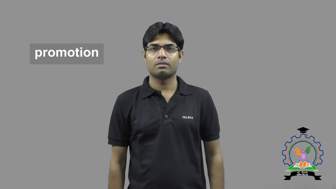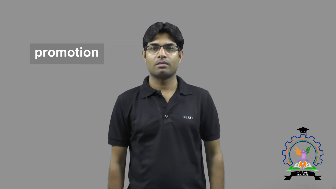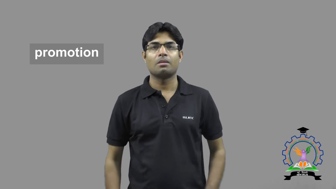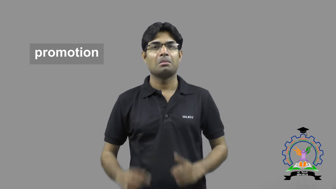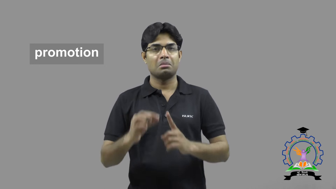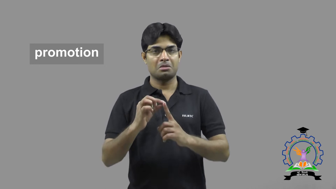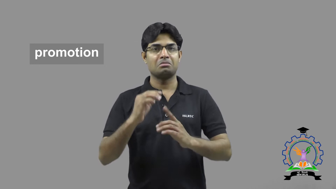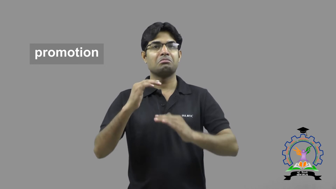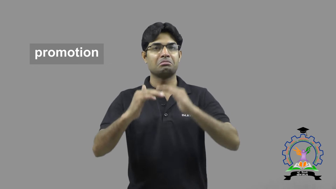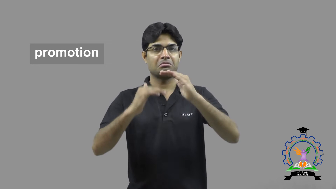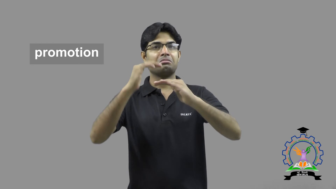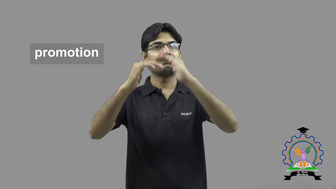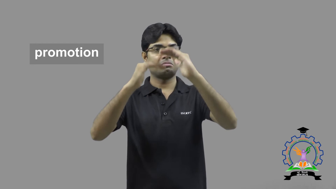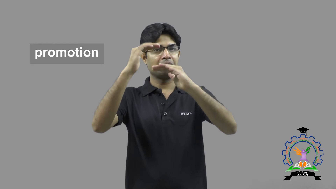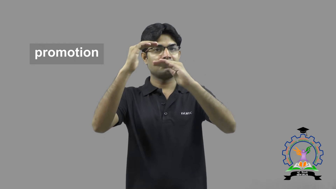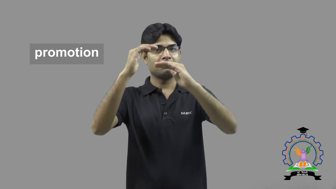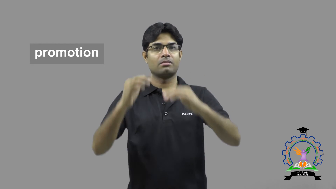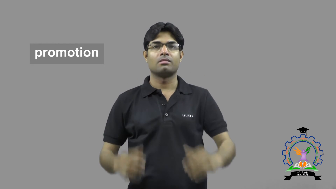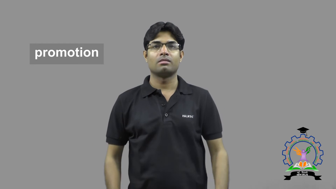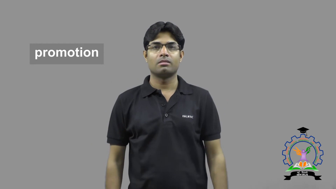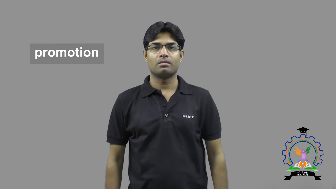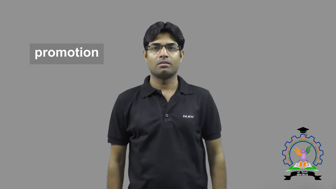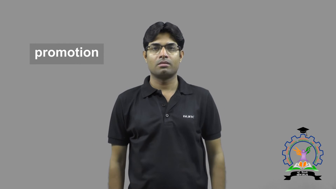promotion